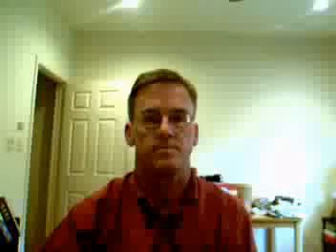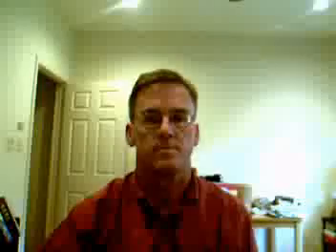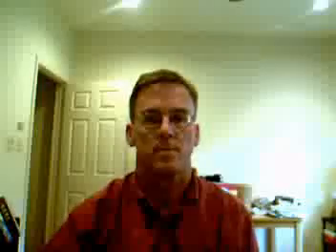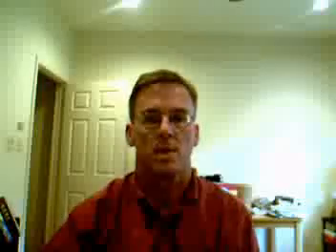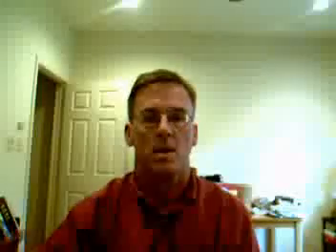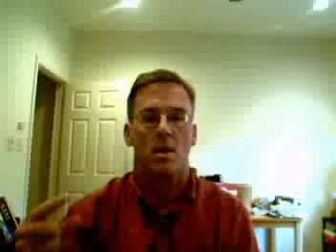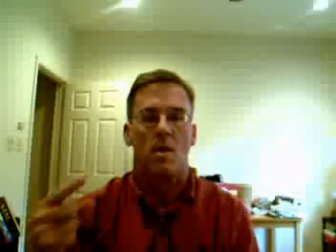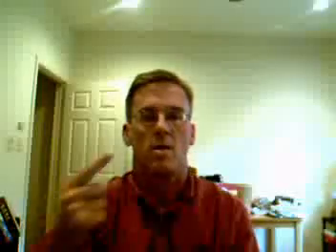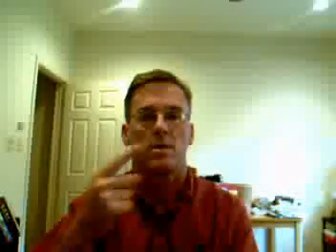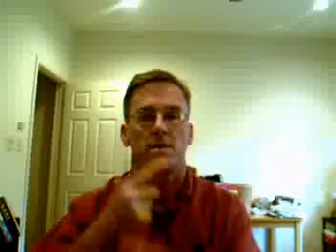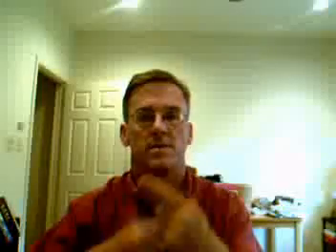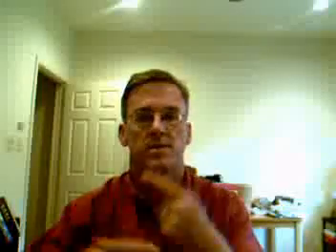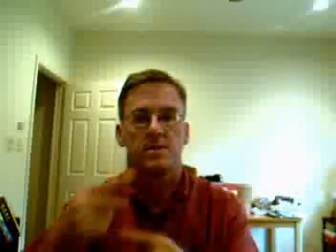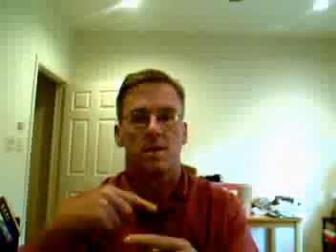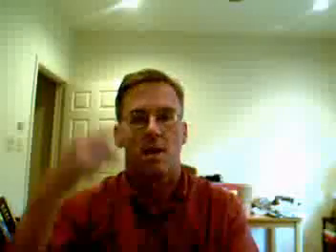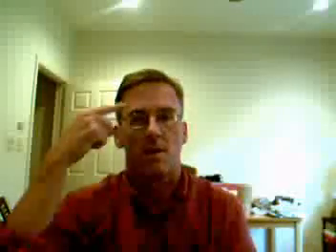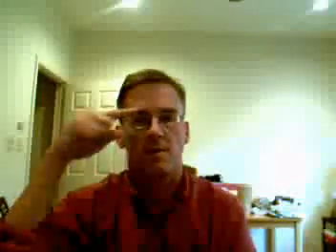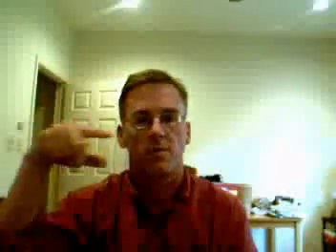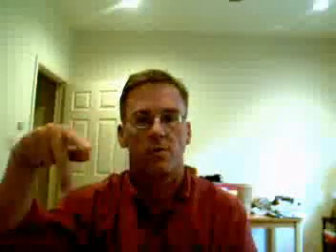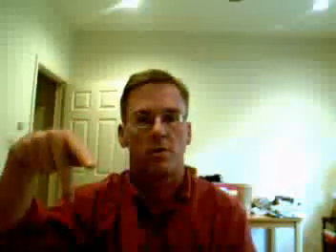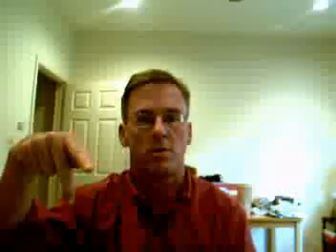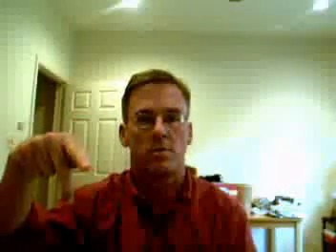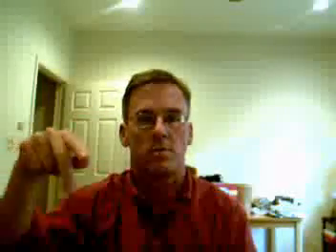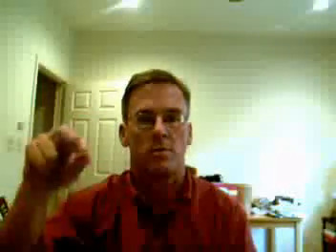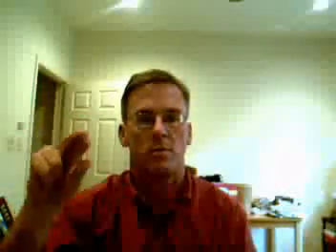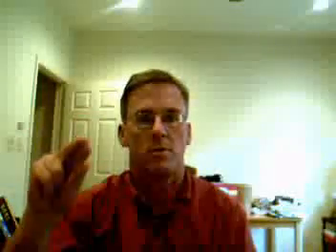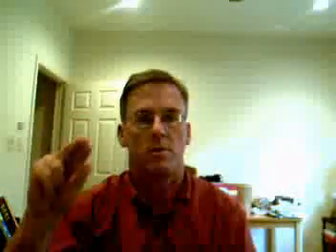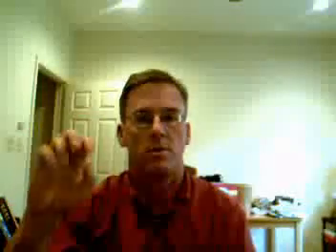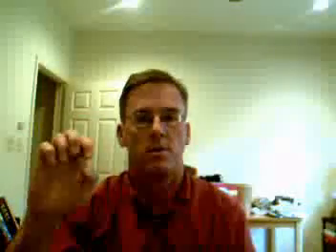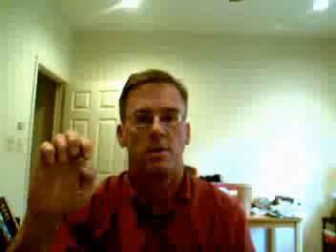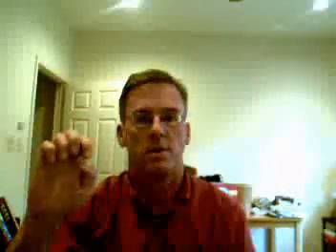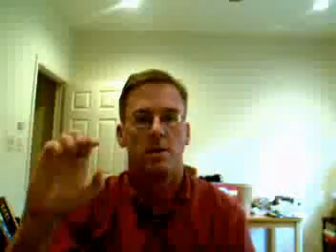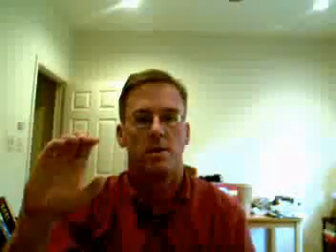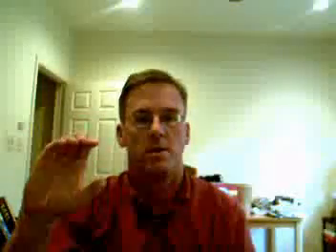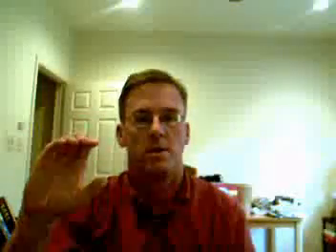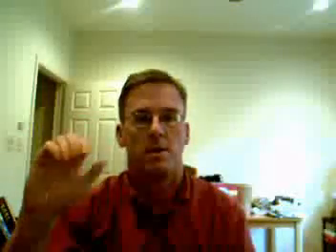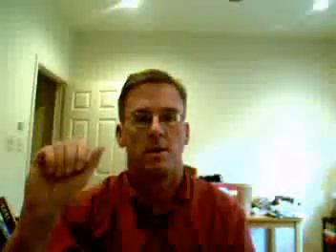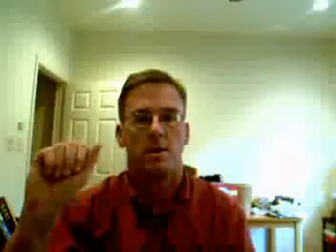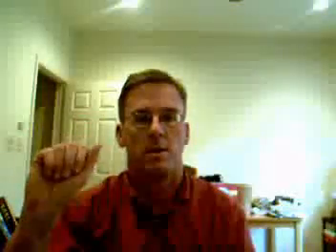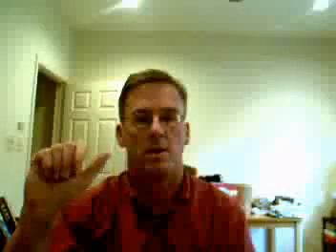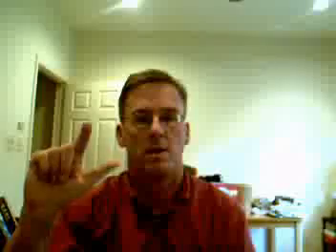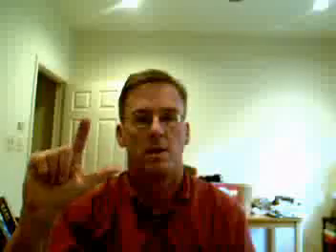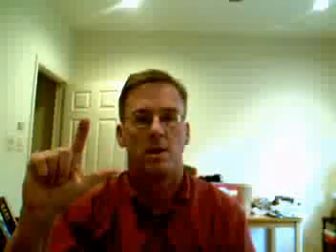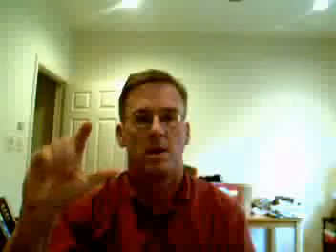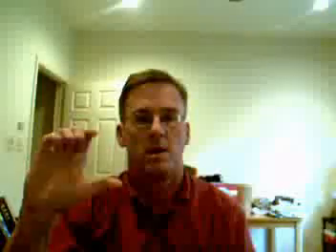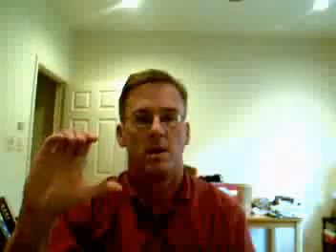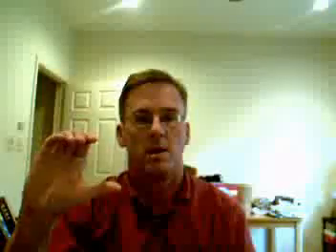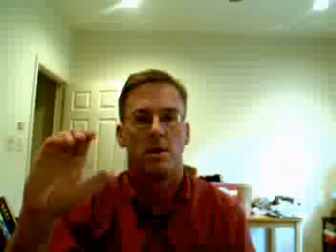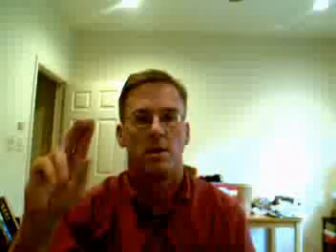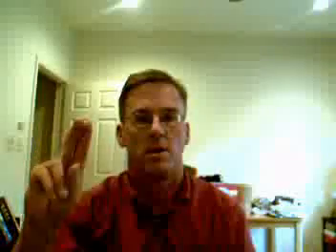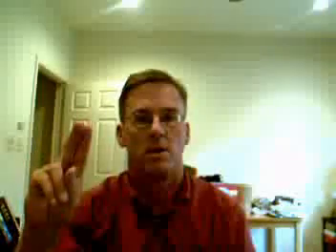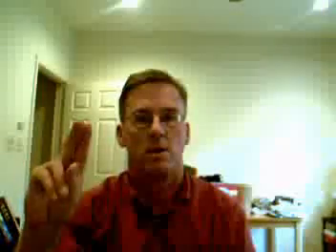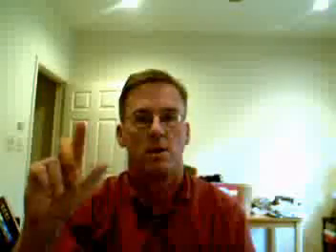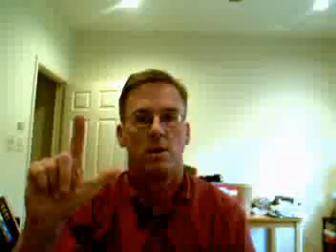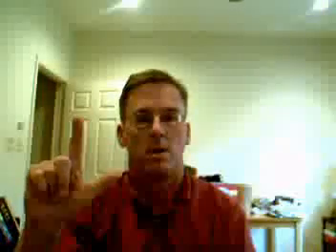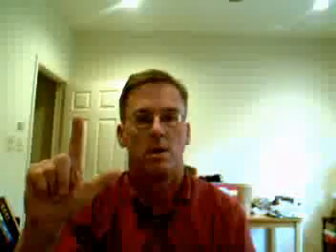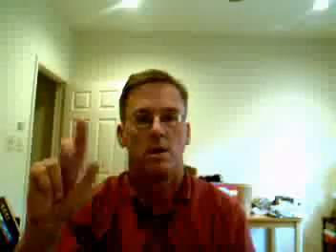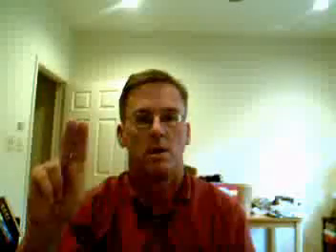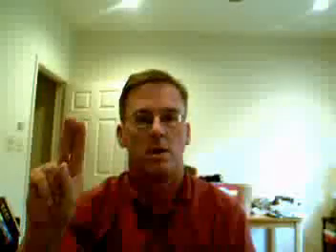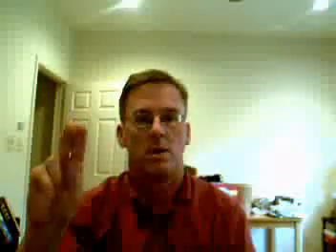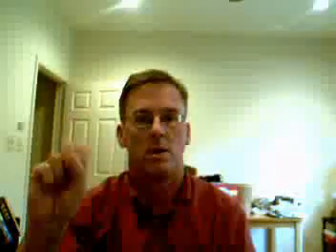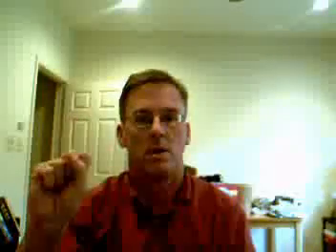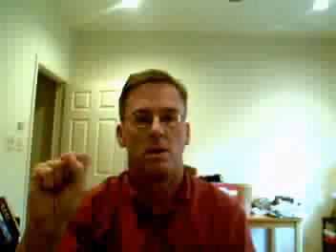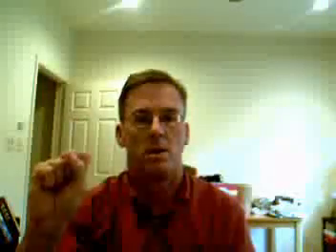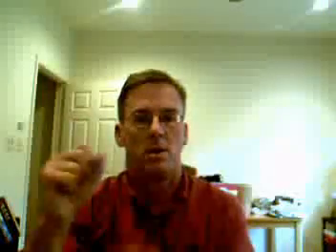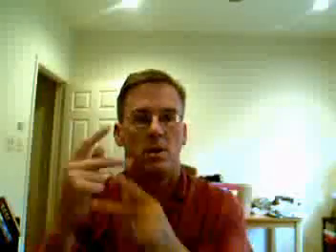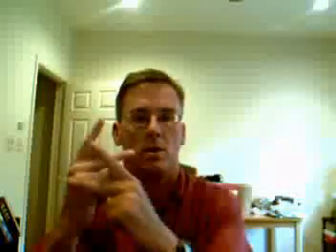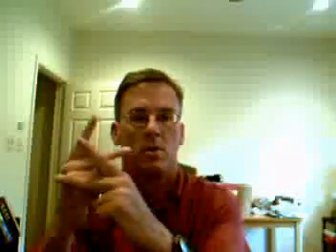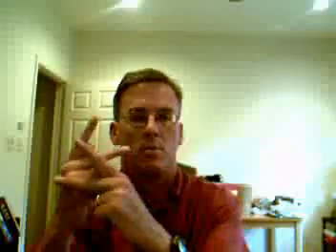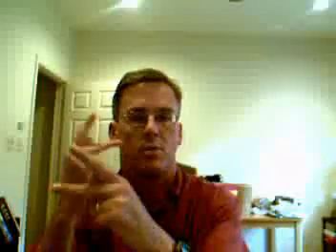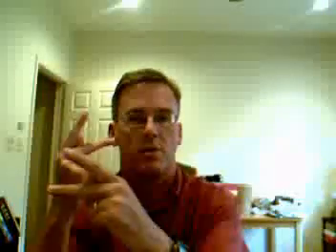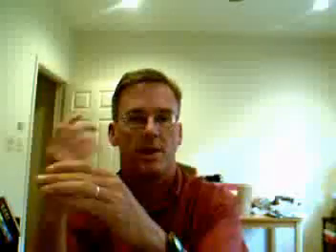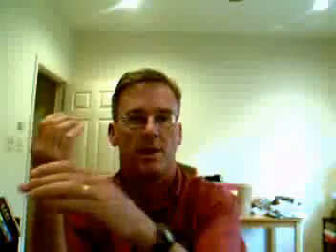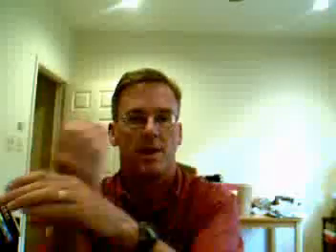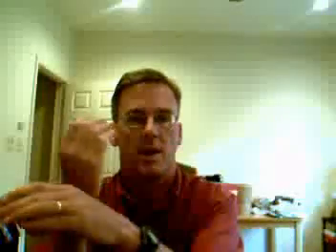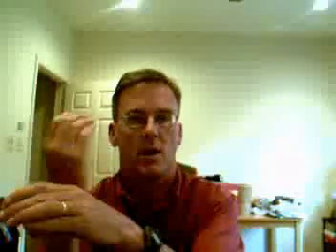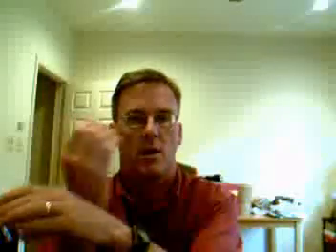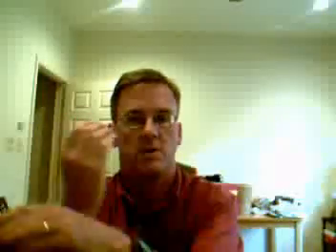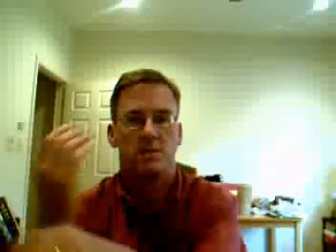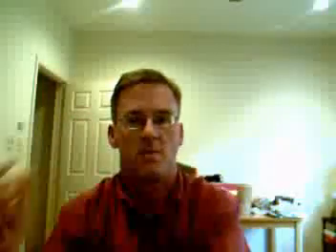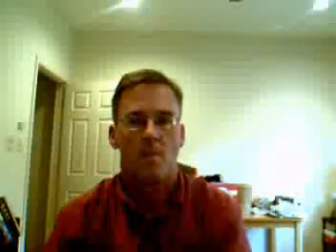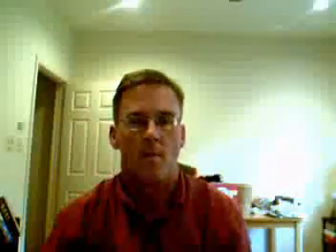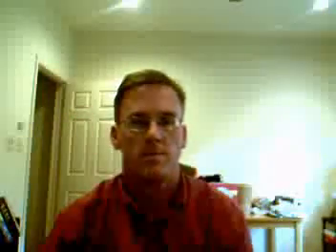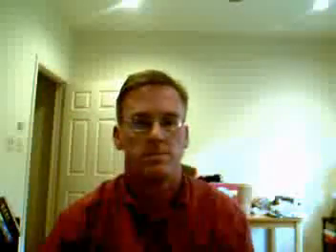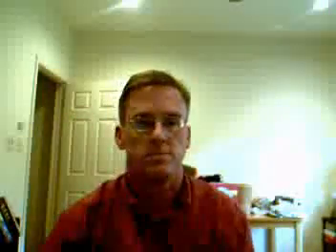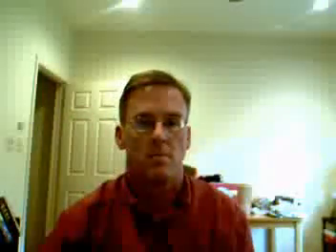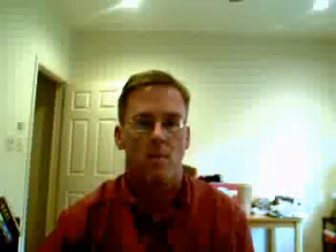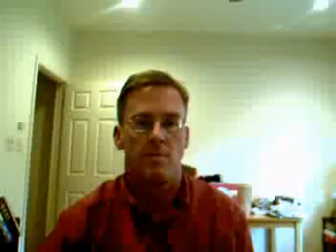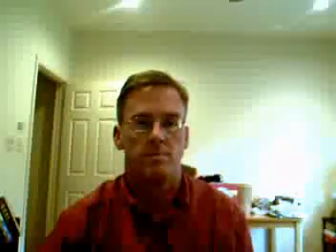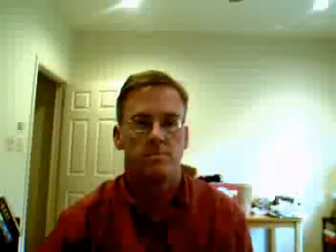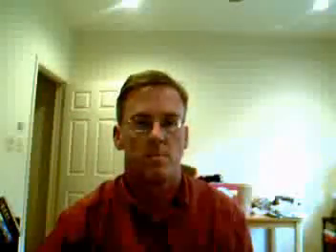PreCalculus